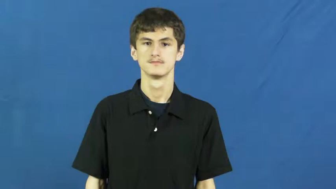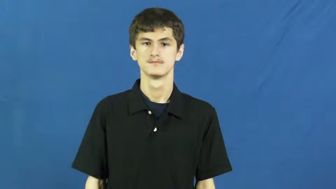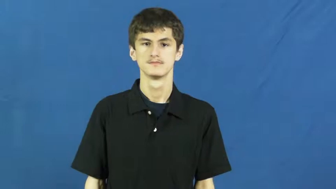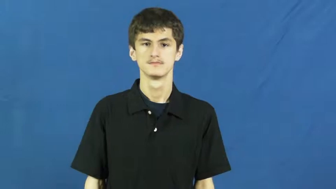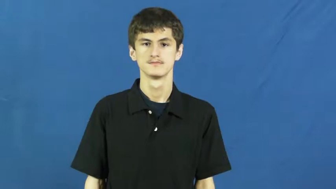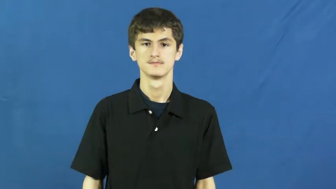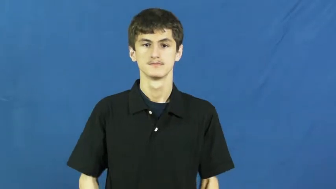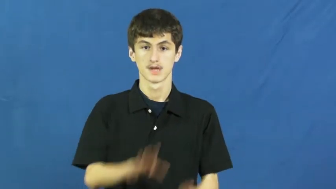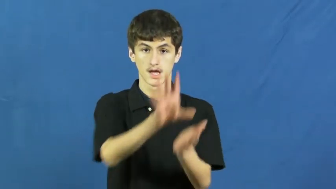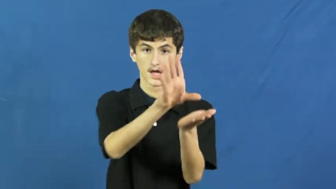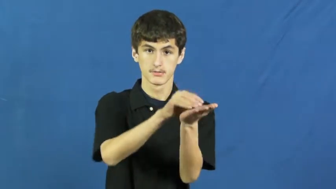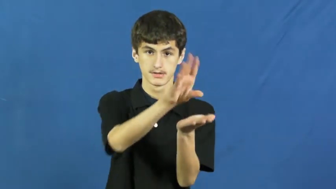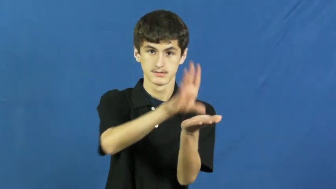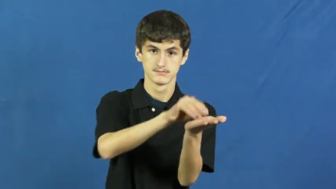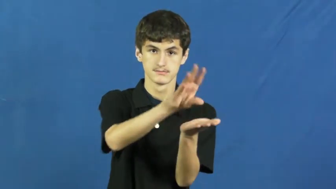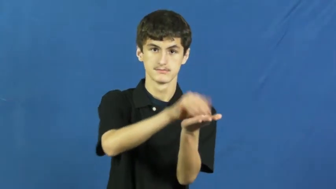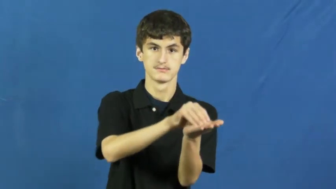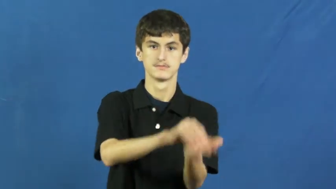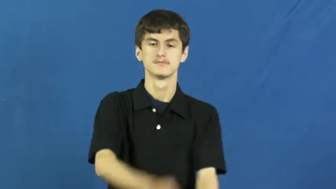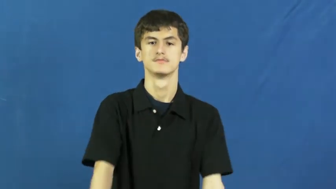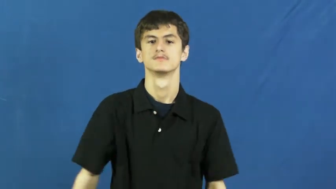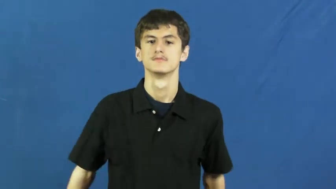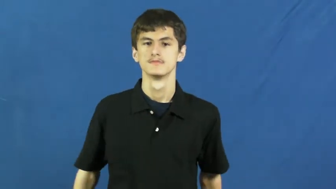replicate,duplicate